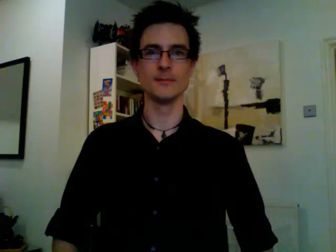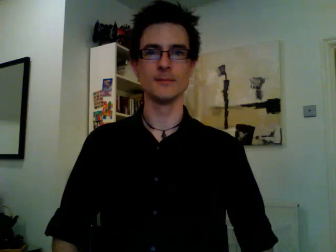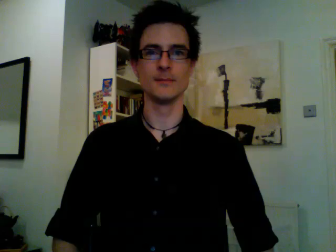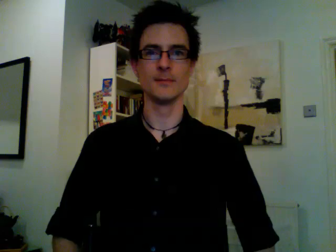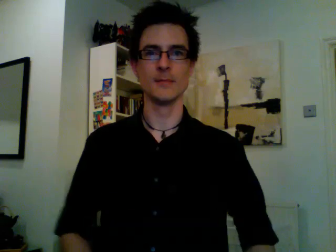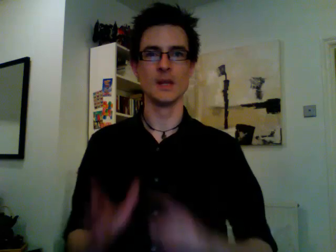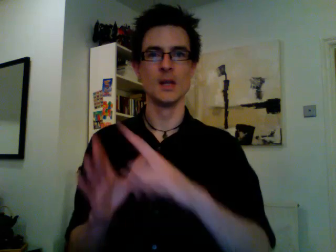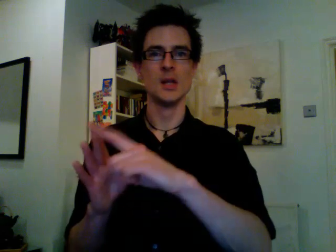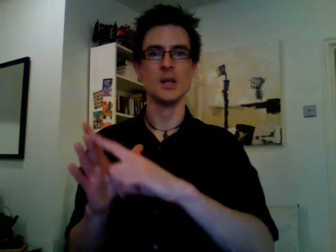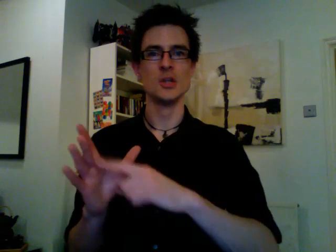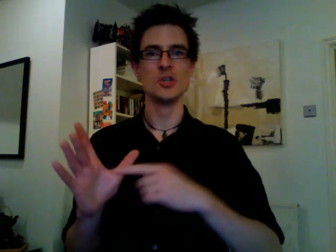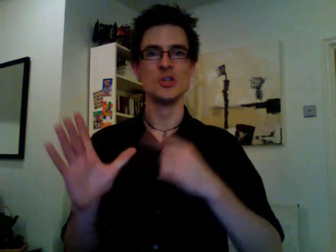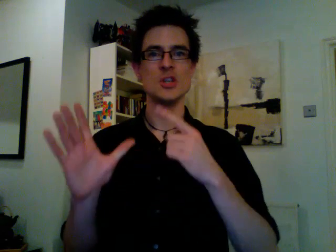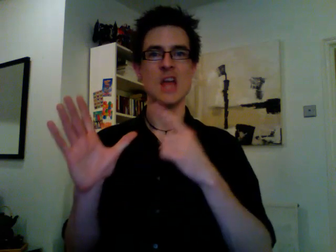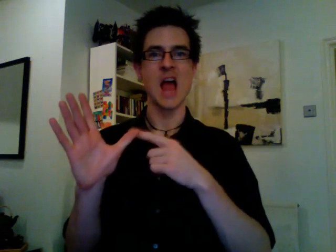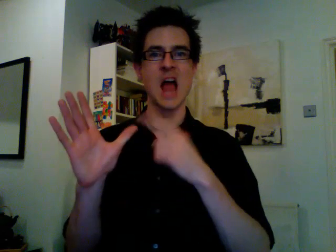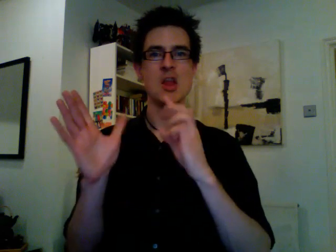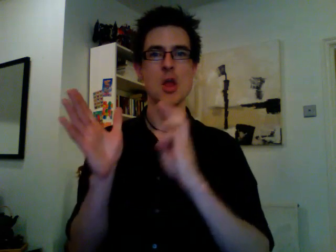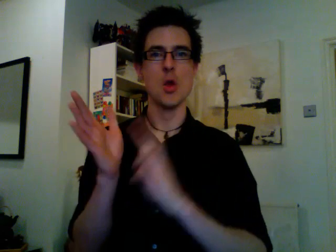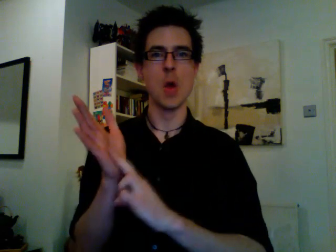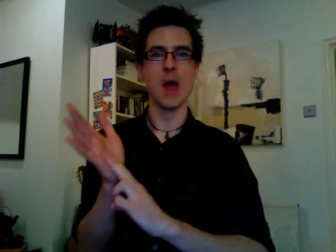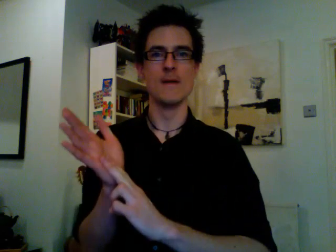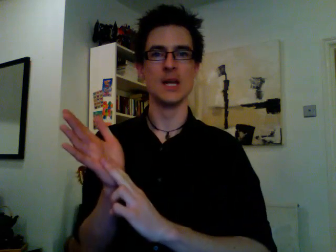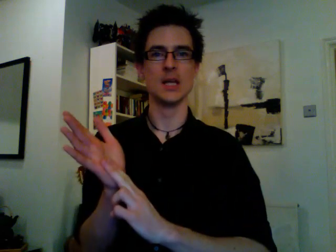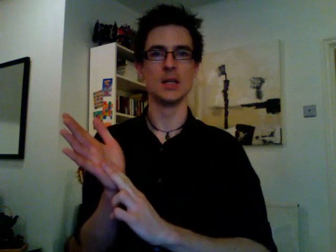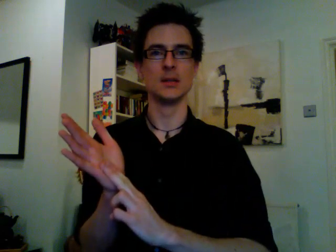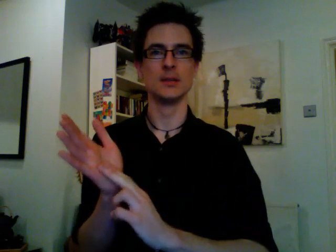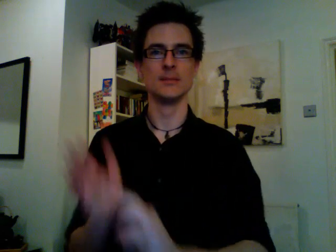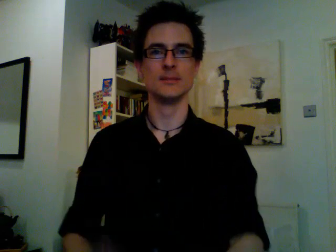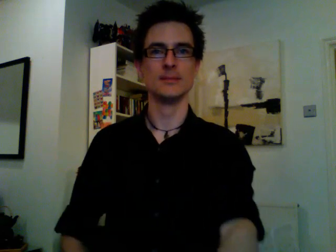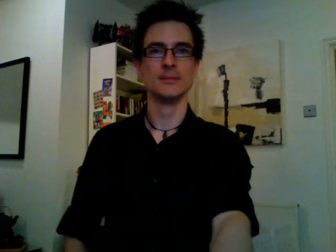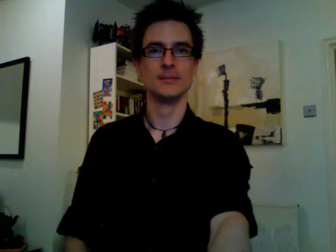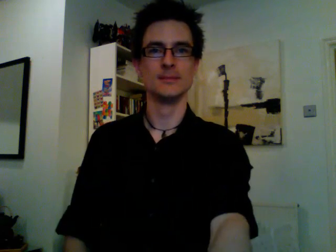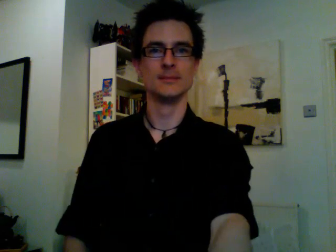january